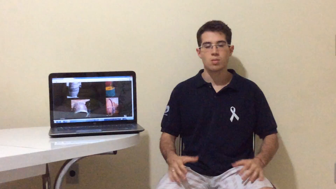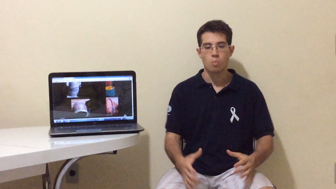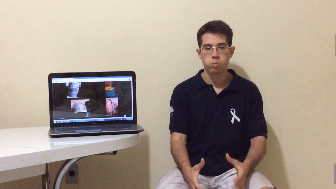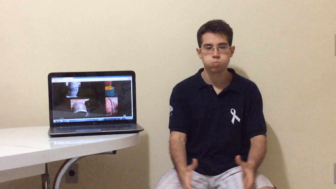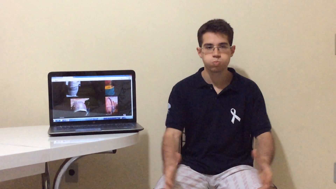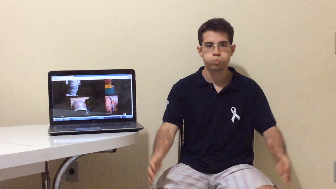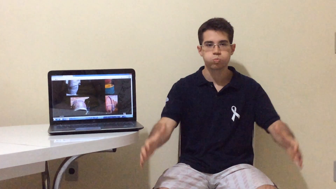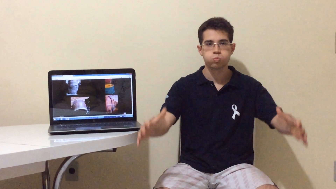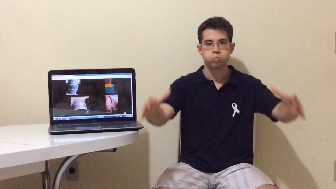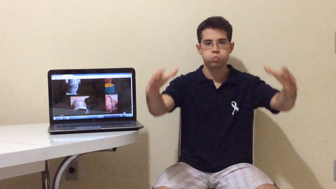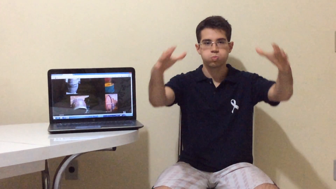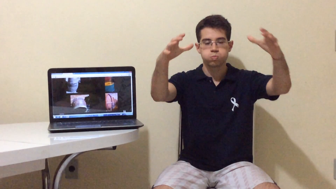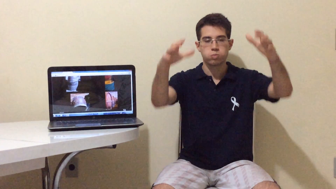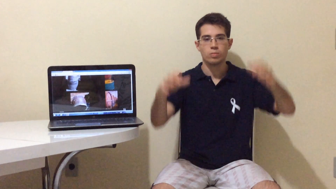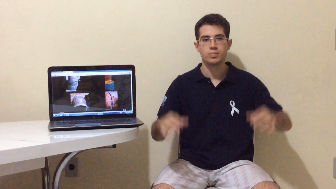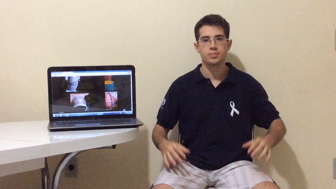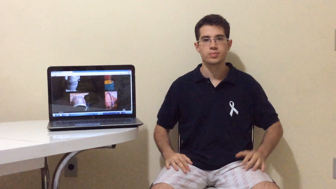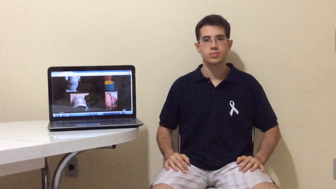barrel